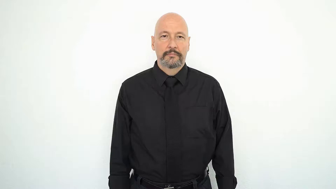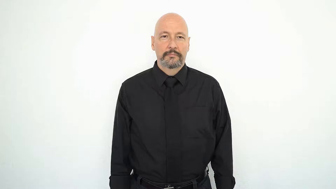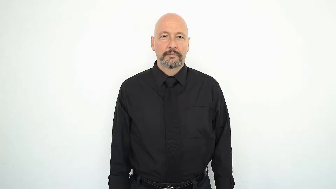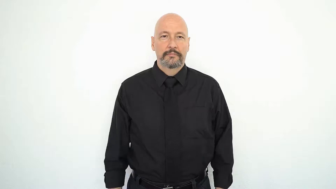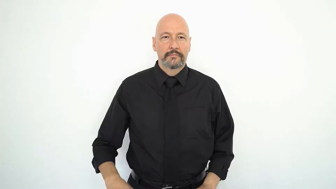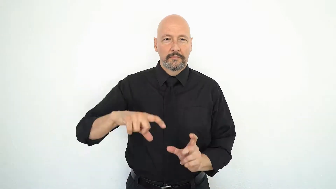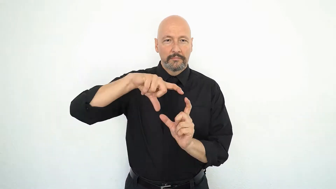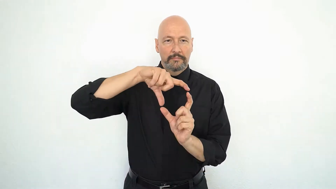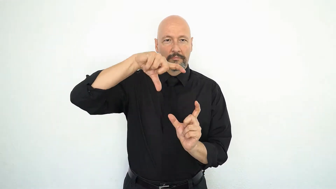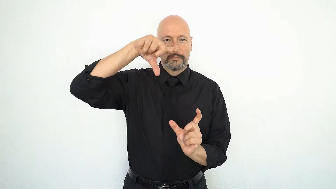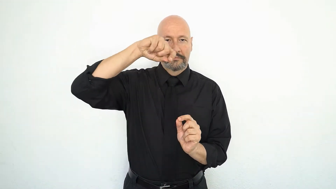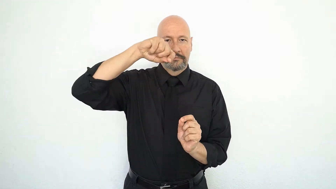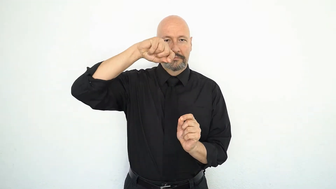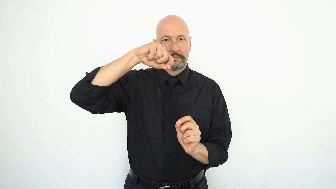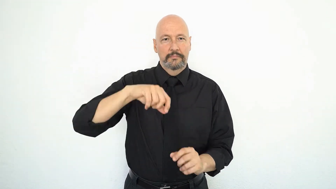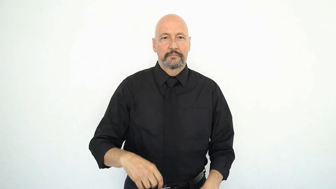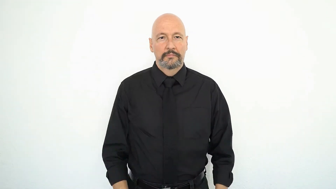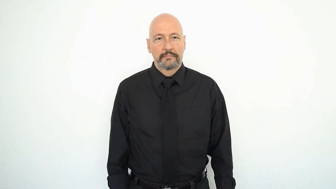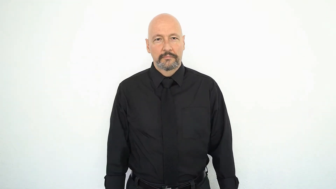RECEIPT-[upright-rectangle]